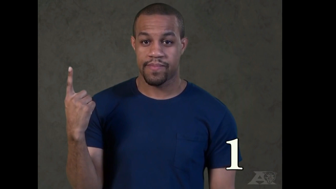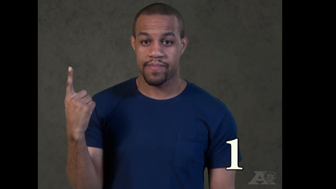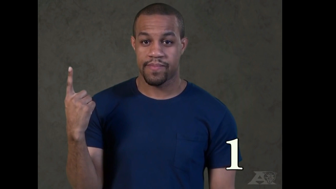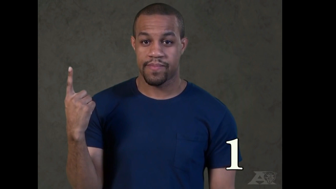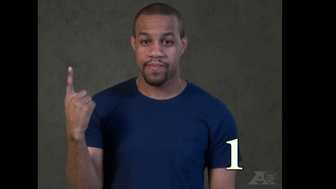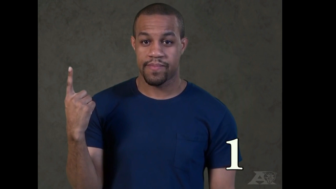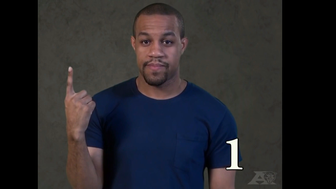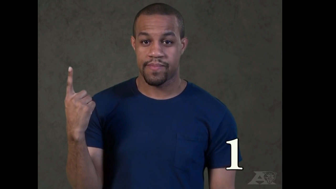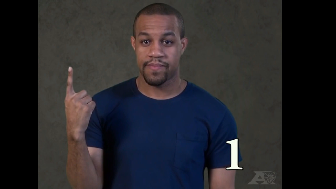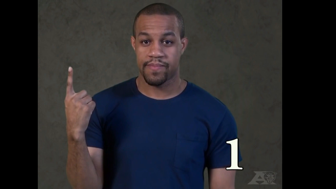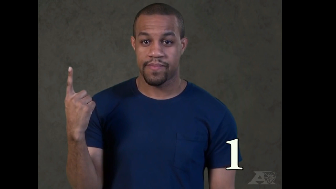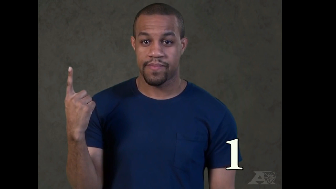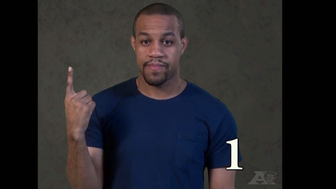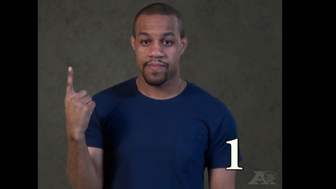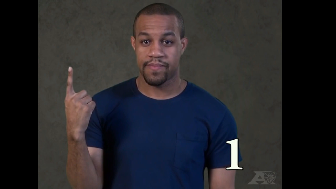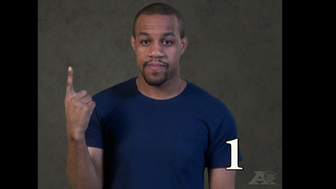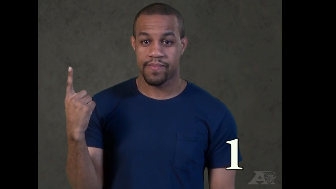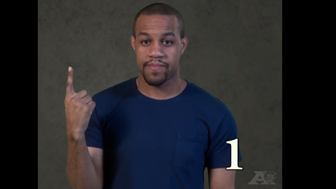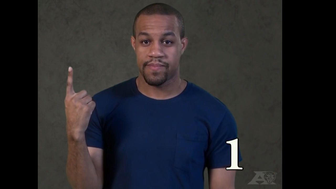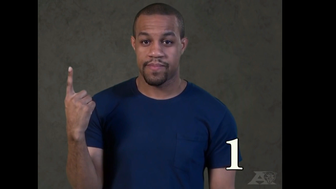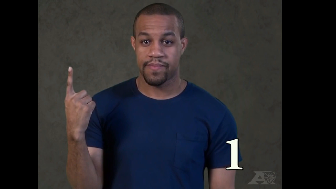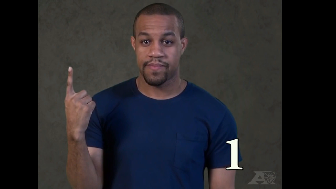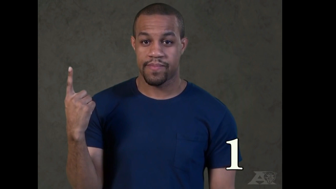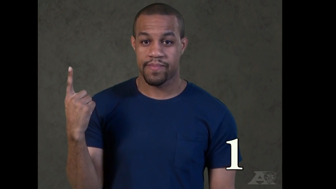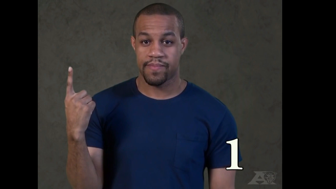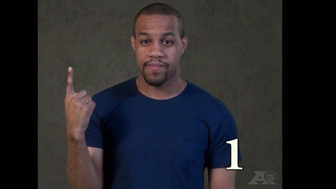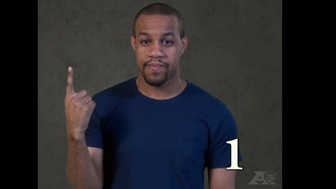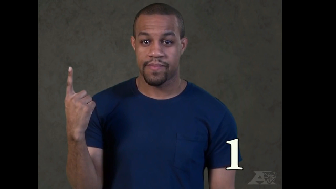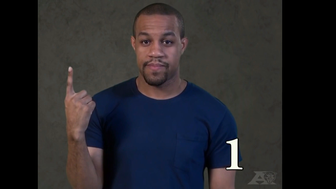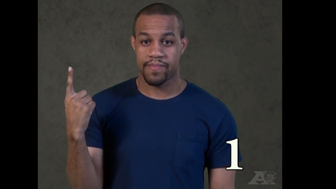a-one